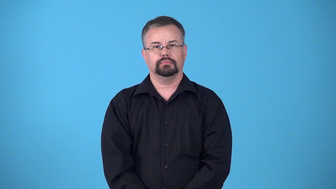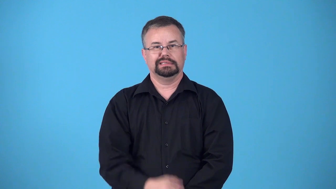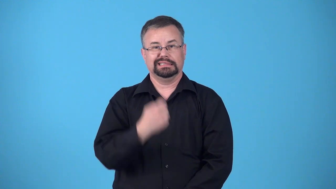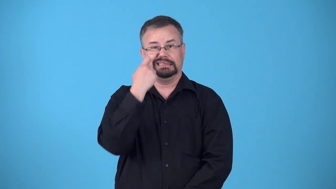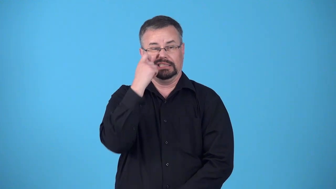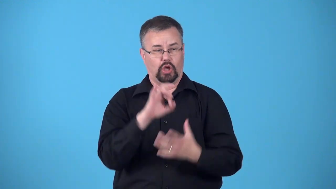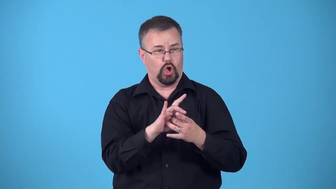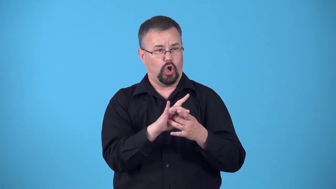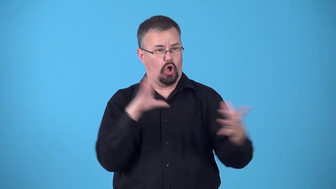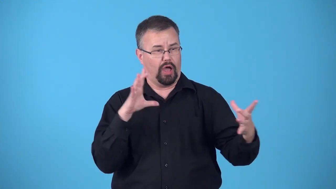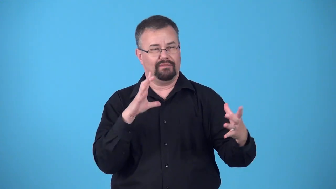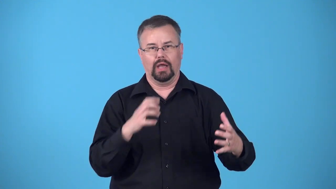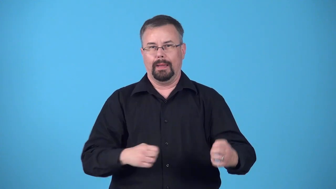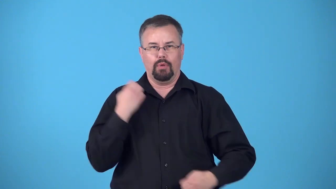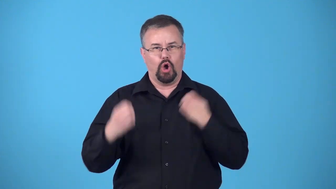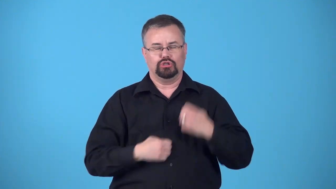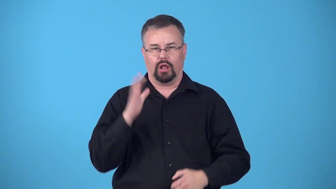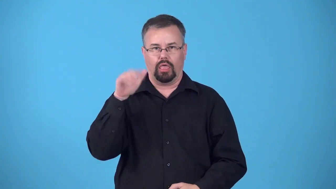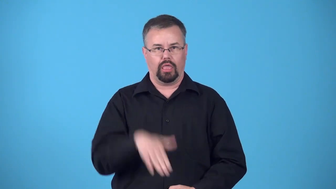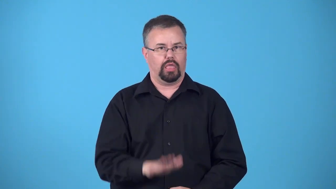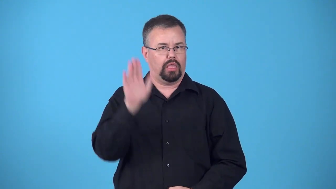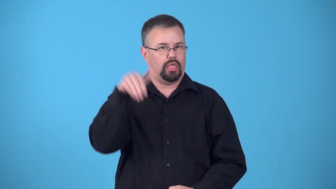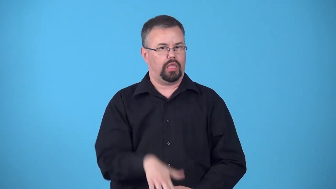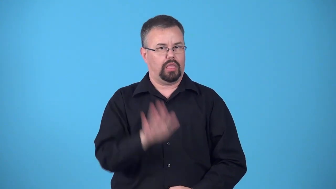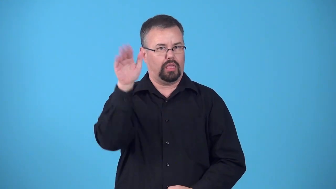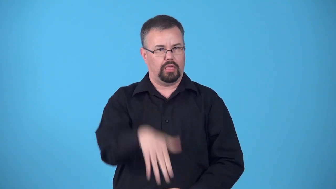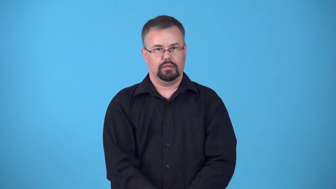on the rebound